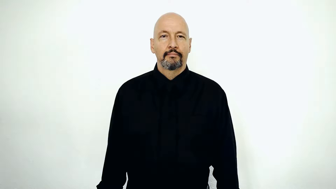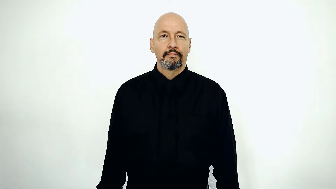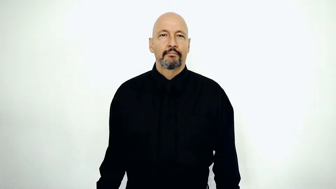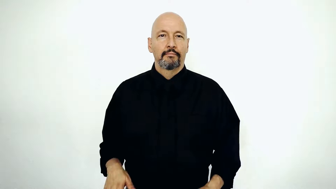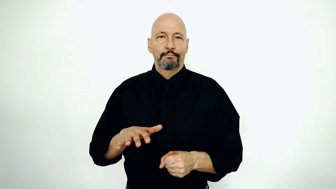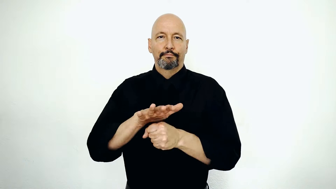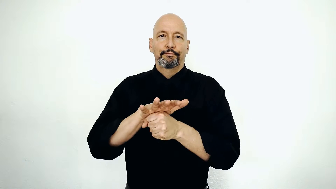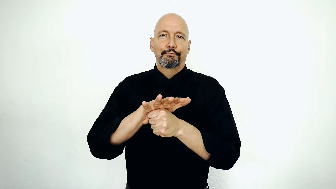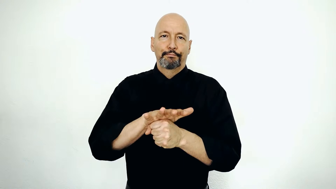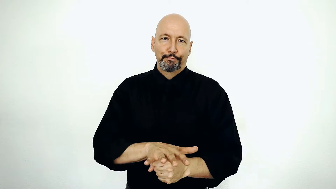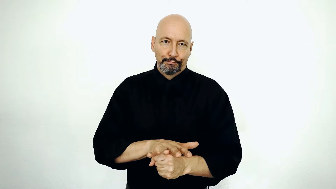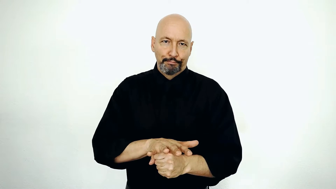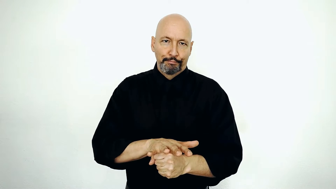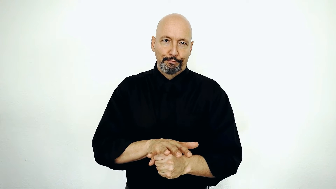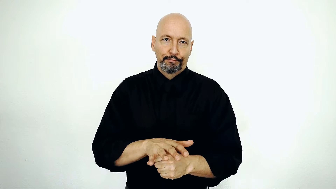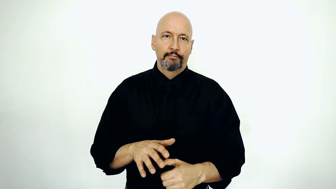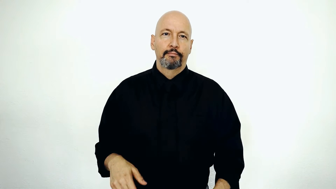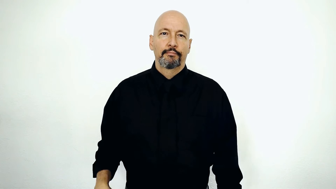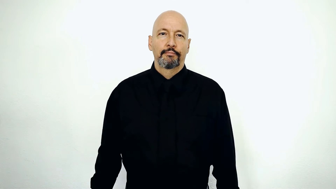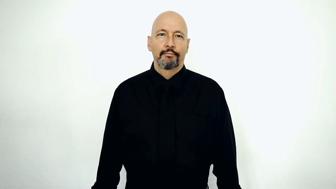OPPRESS-oppression-[to-STRESS]-pressure